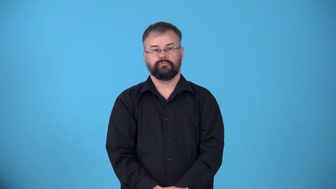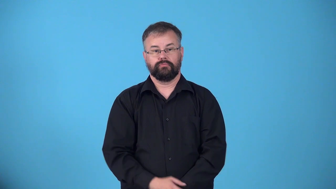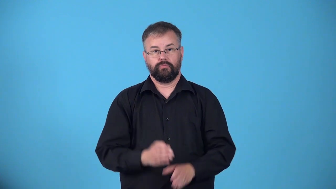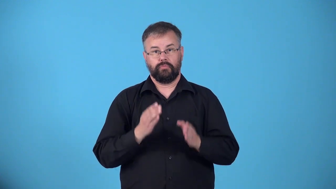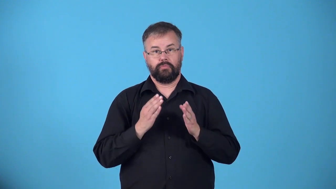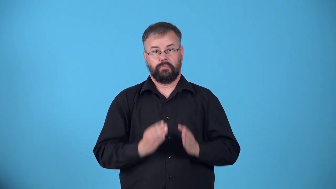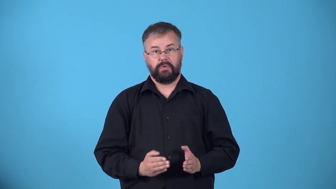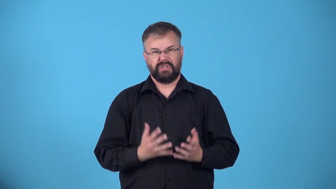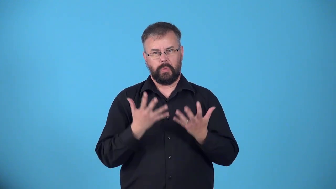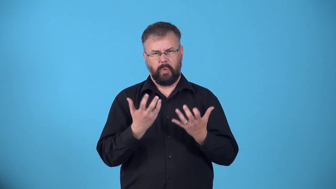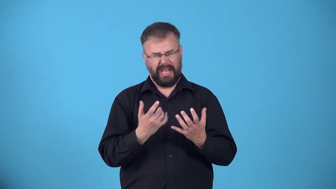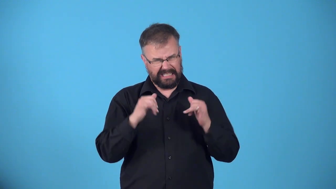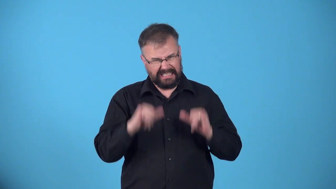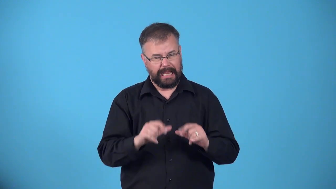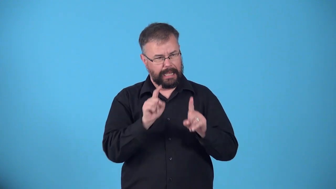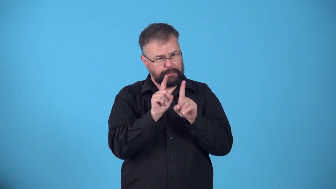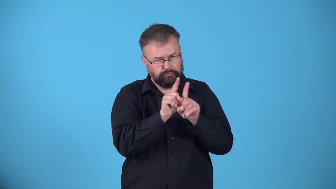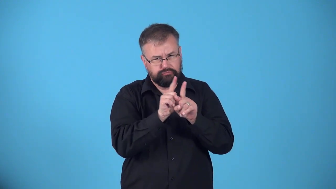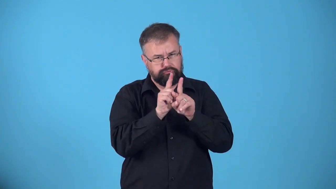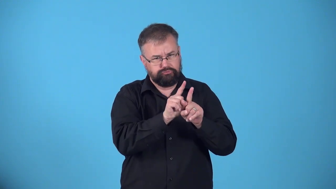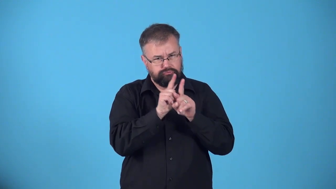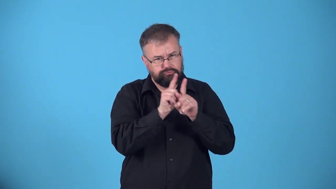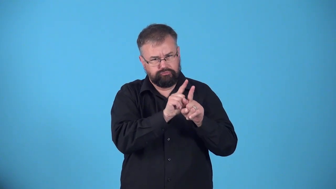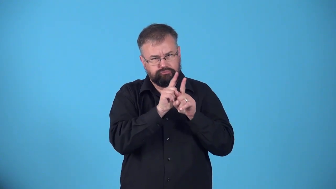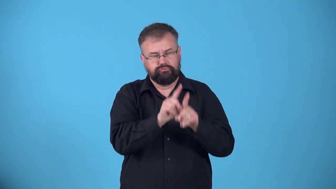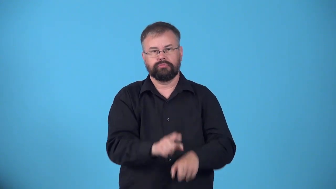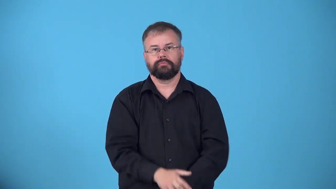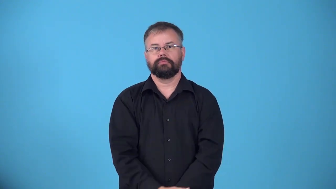limpet,clingy